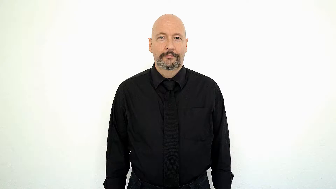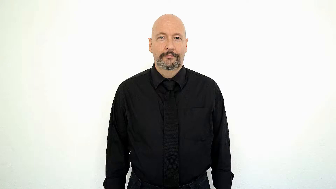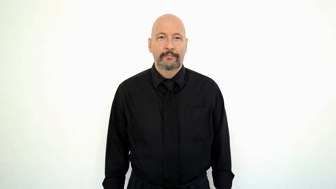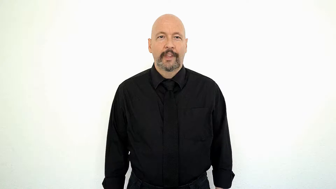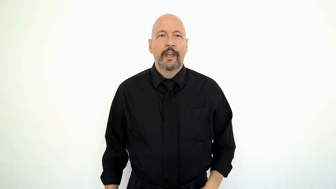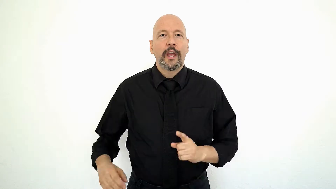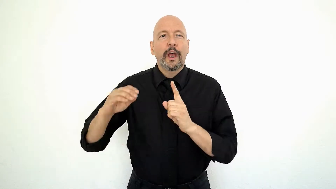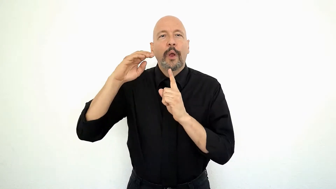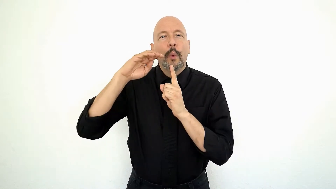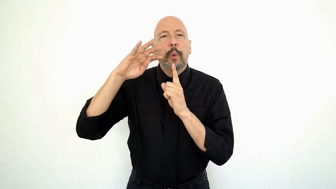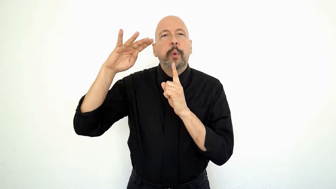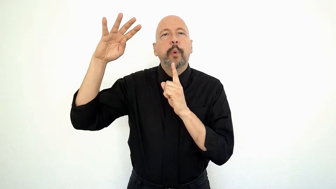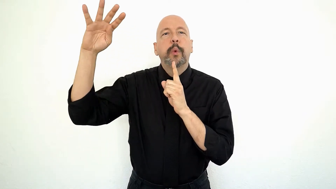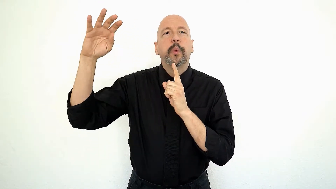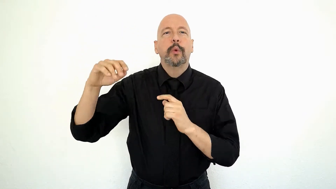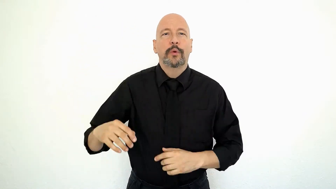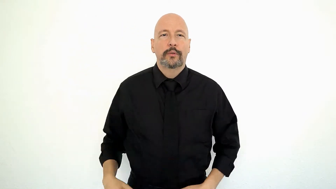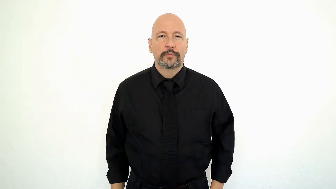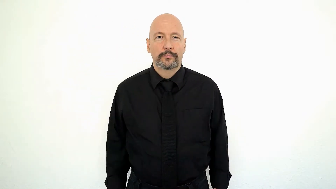DANDELION